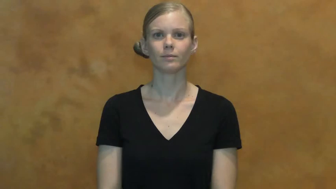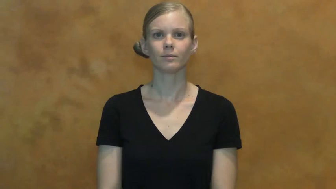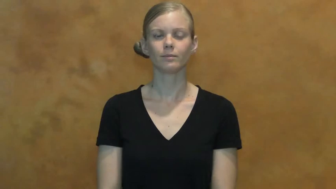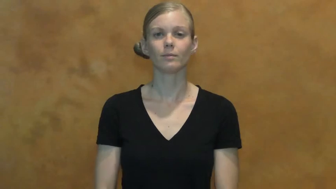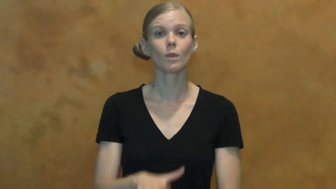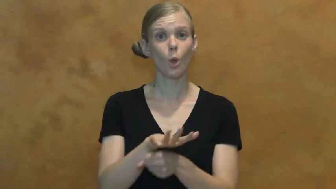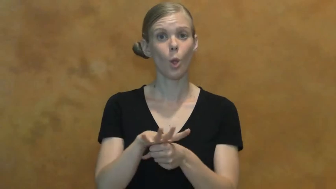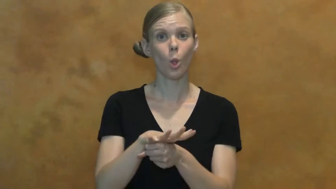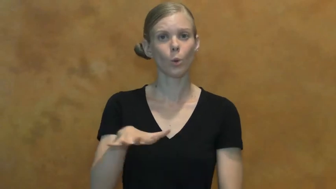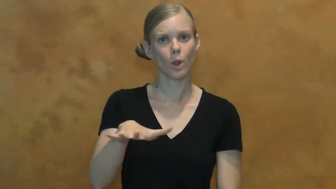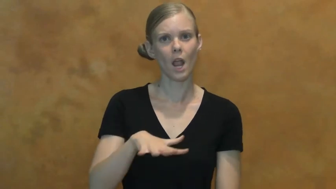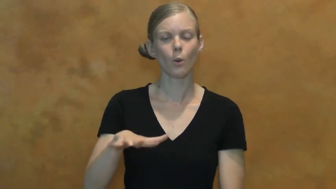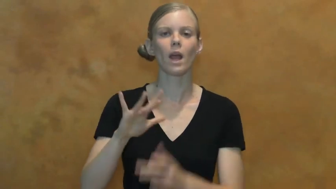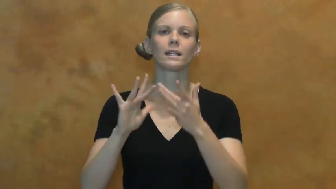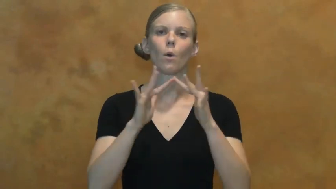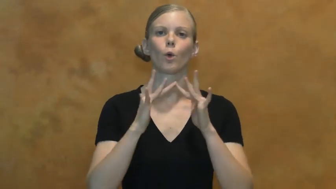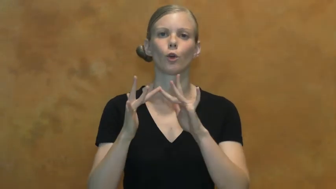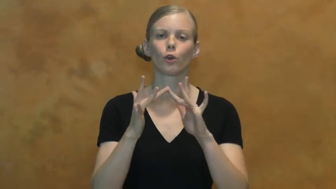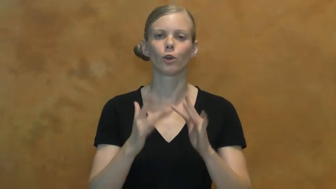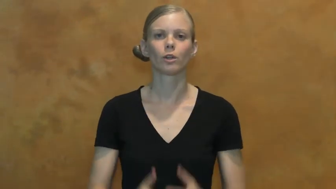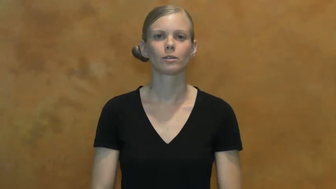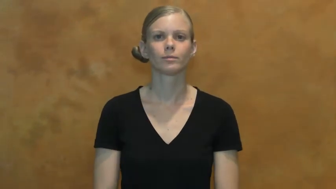local area network